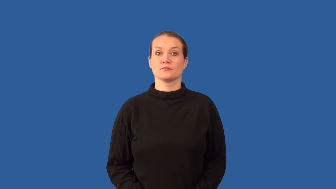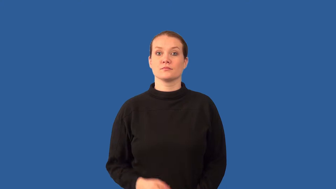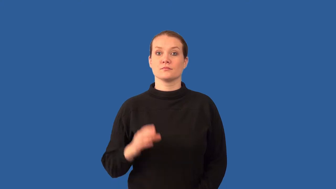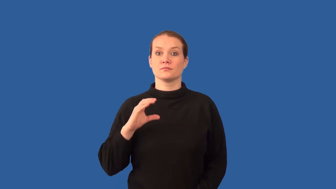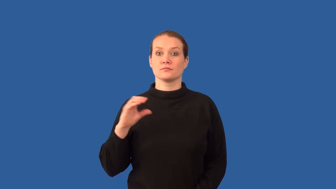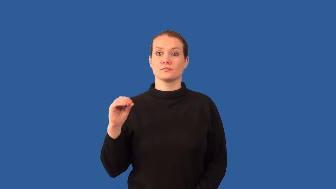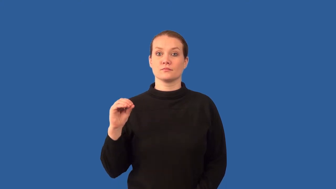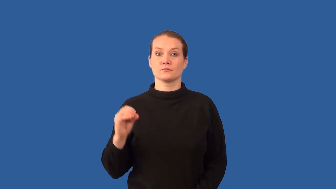carbon monoxide